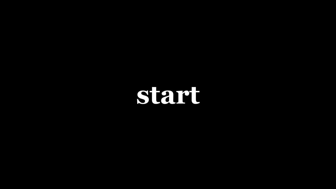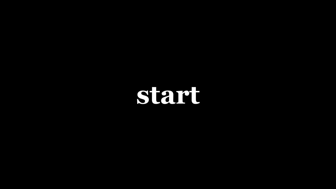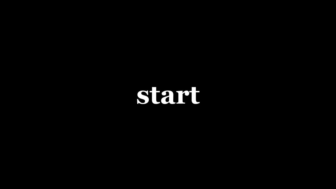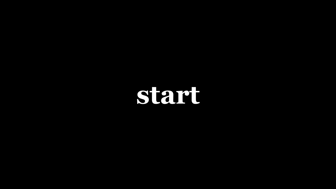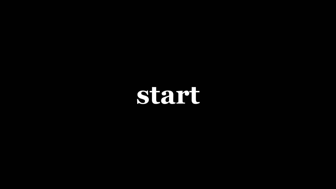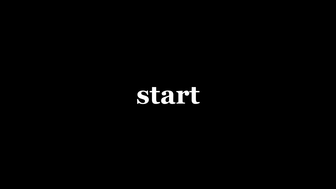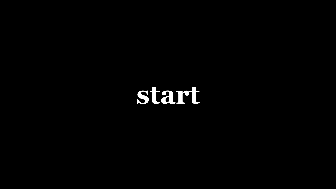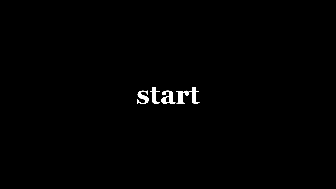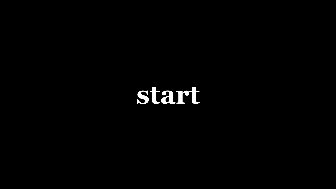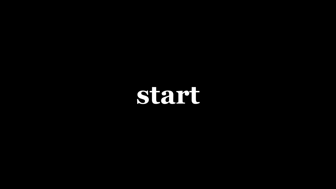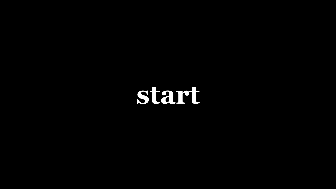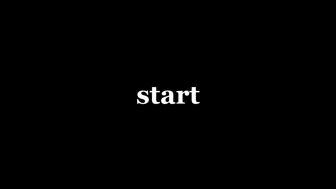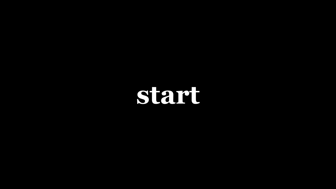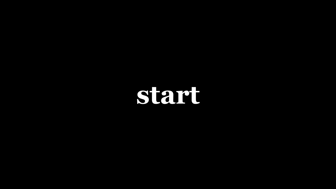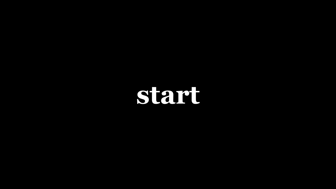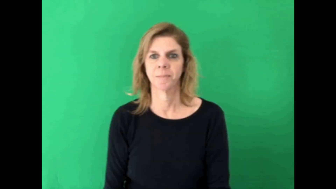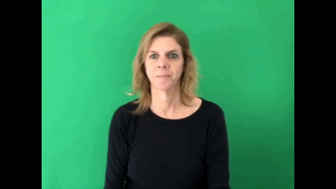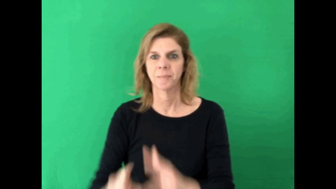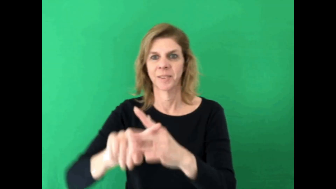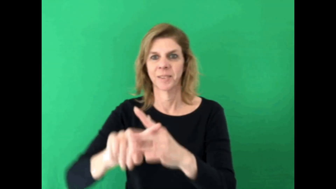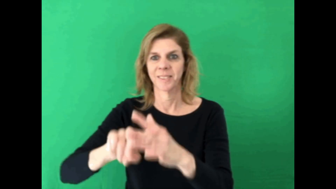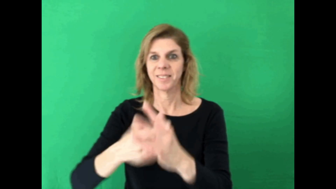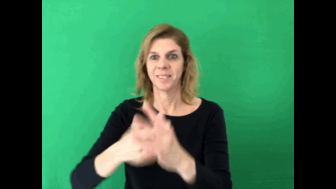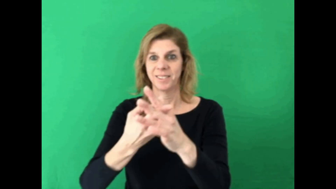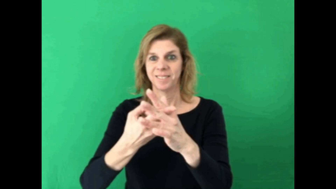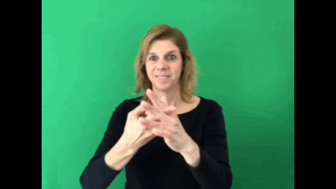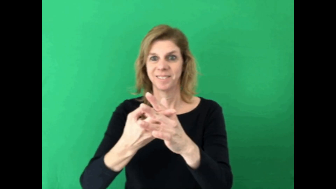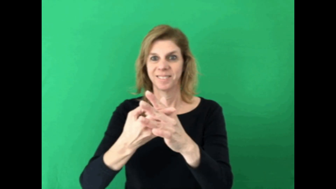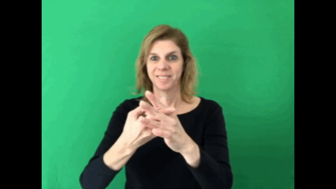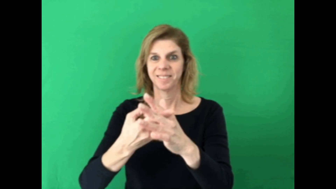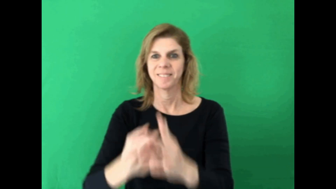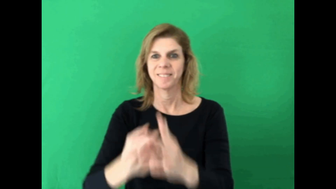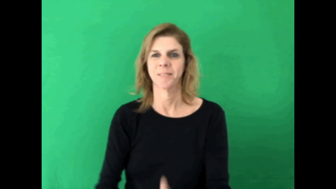Start